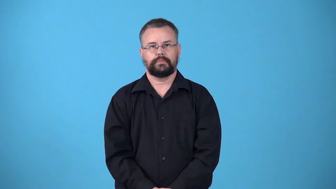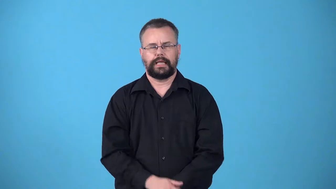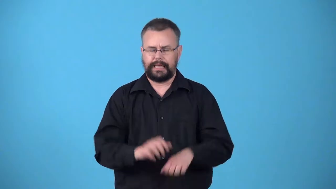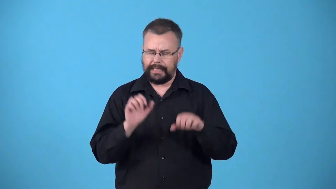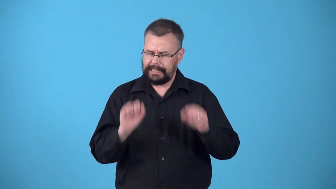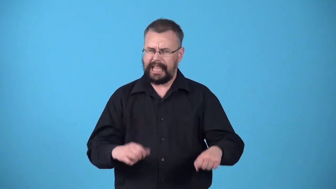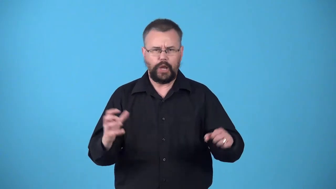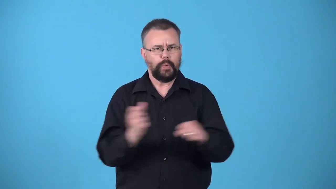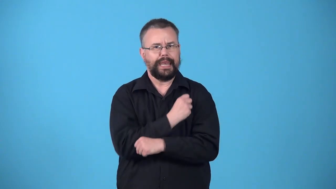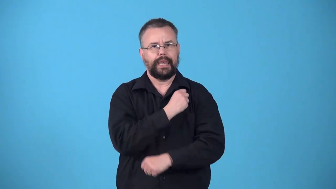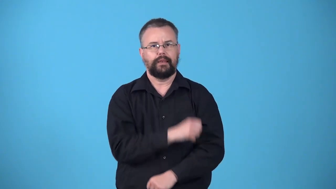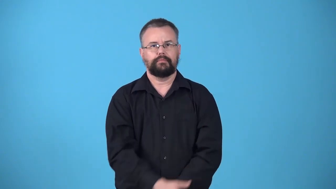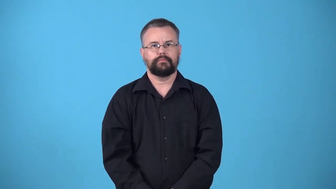winnable